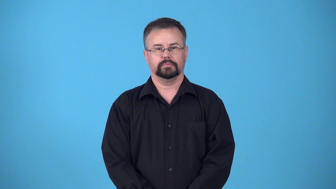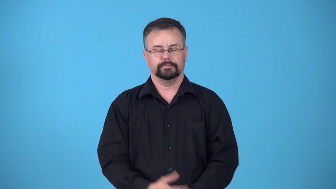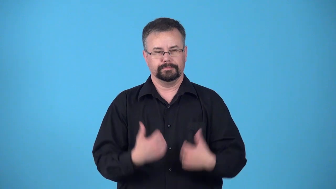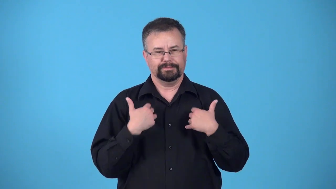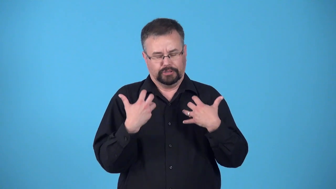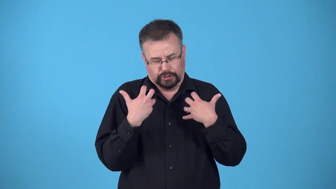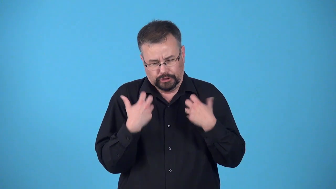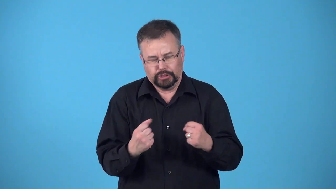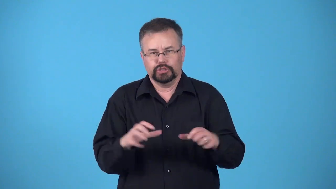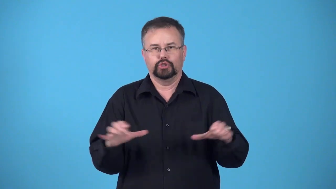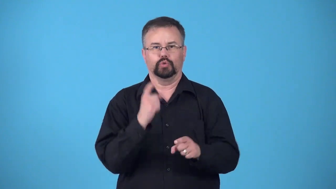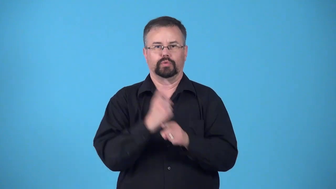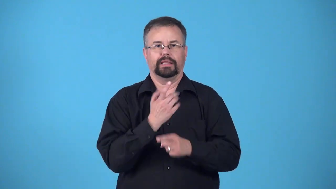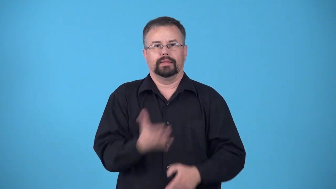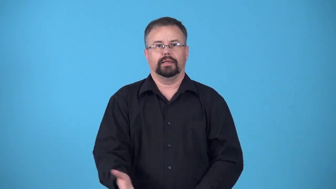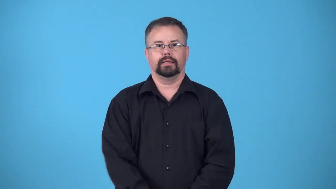to have the courage of your convictions